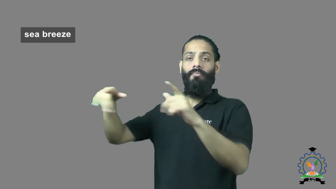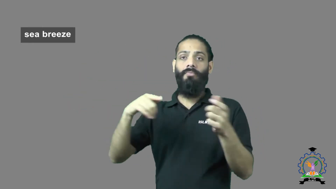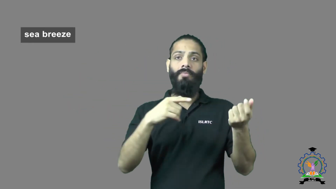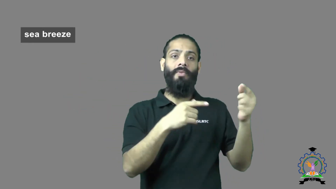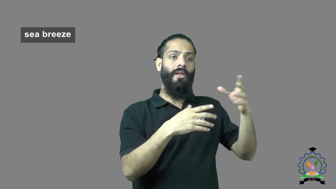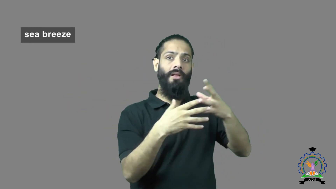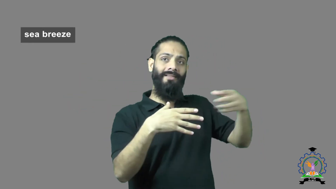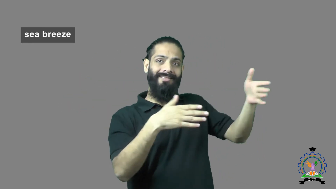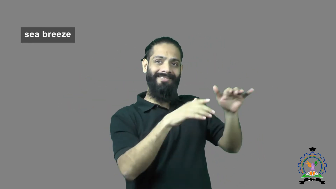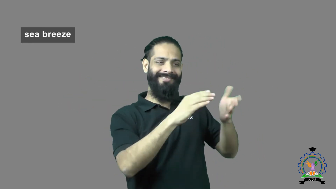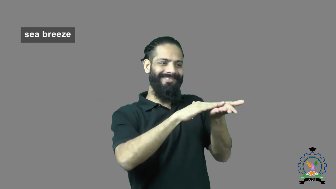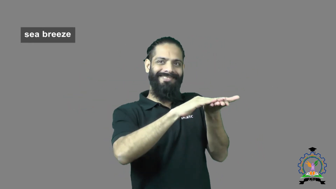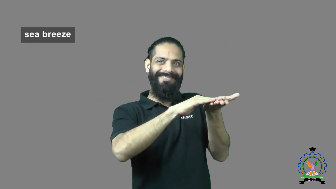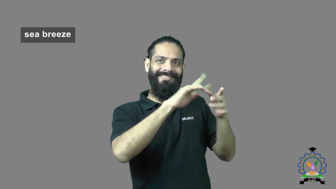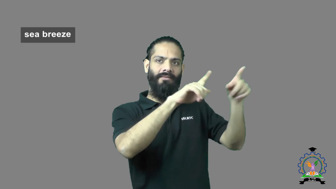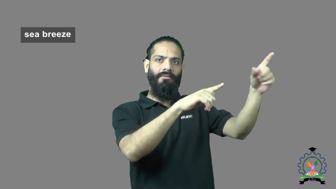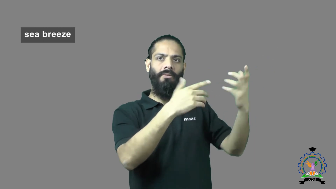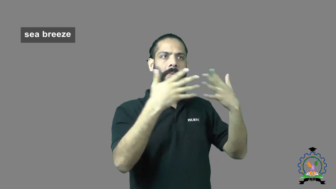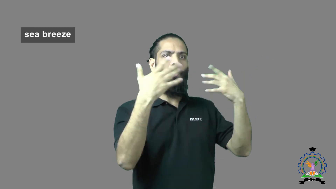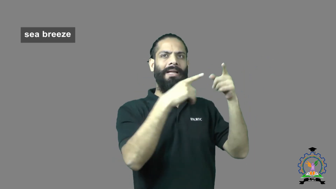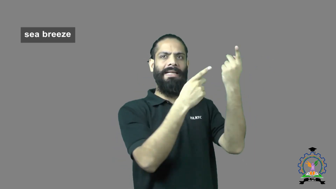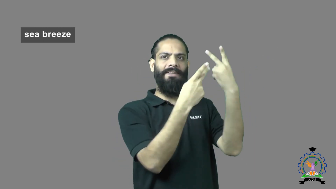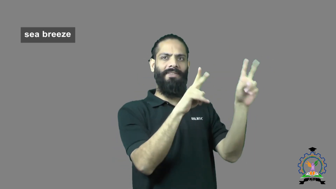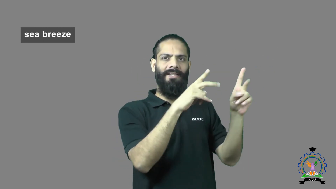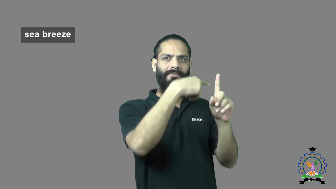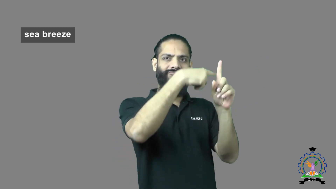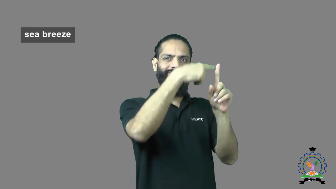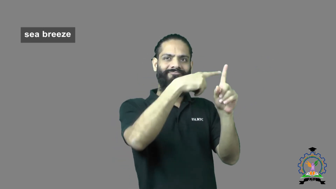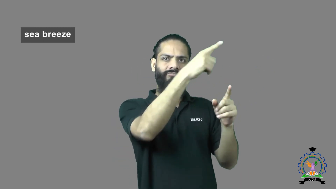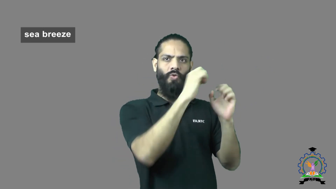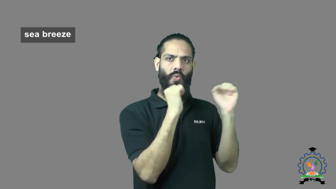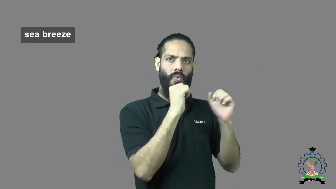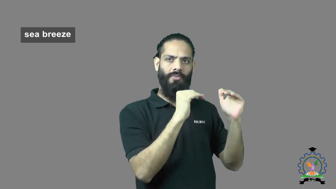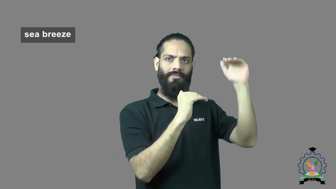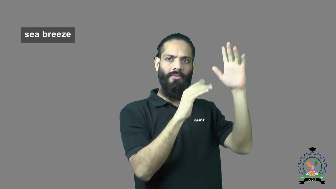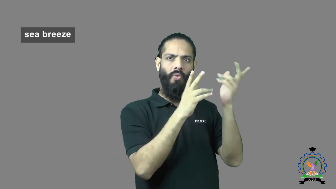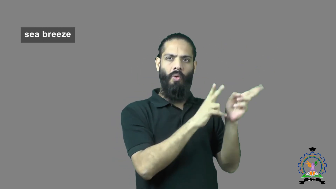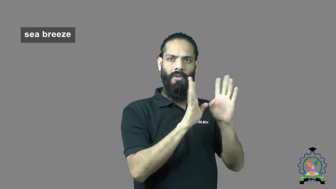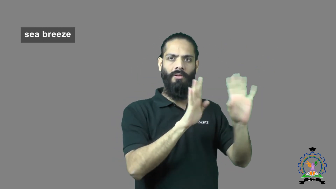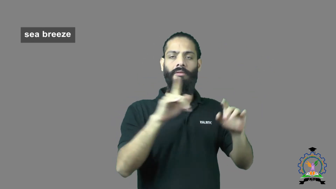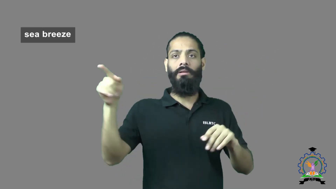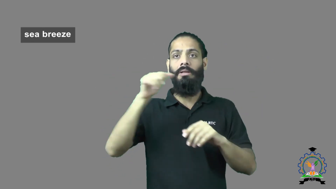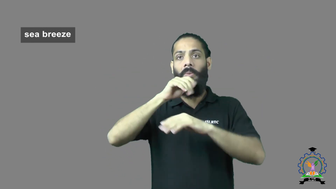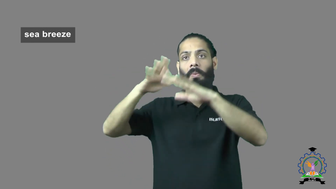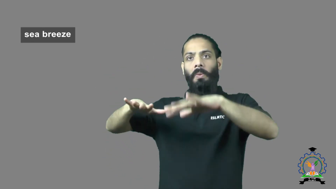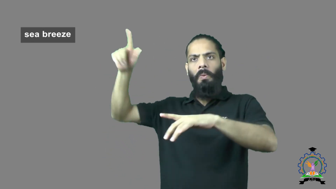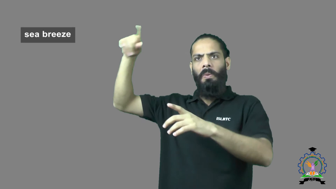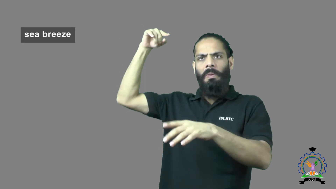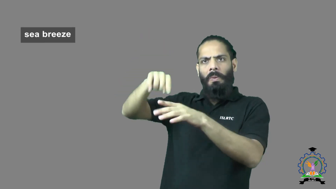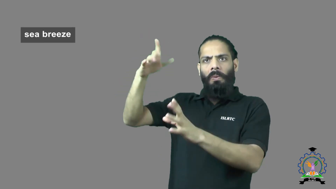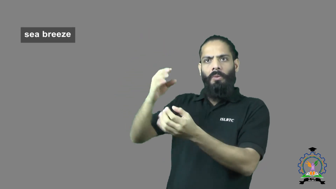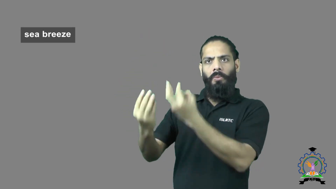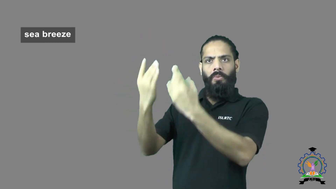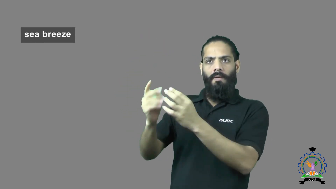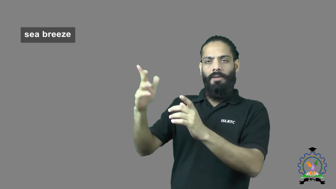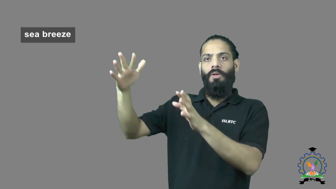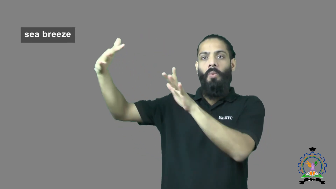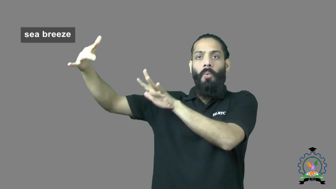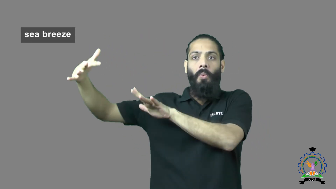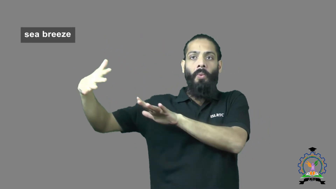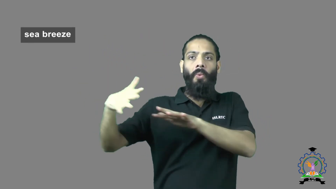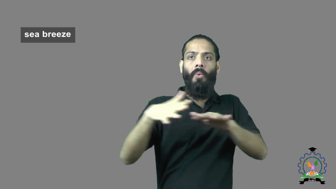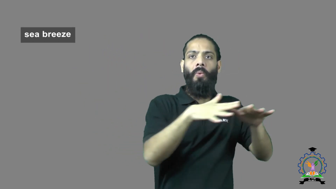sea breeze